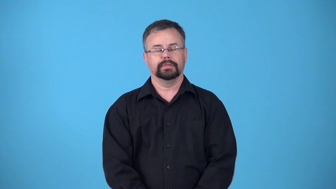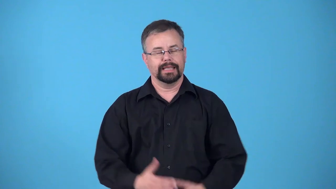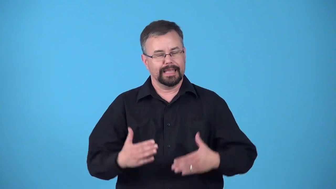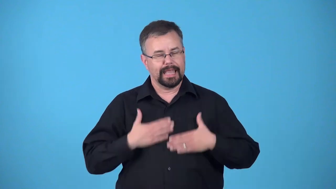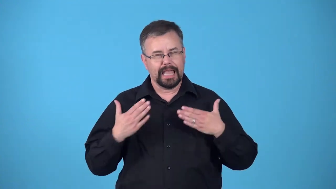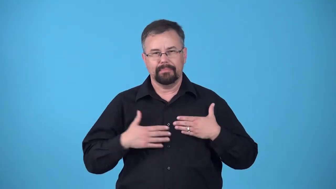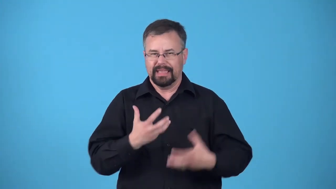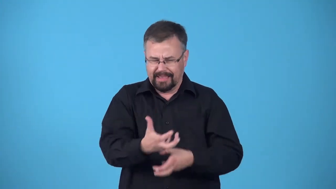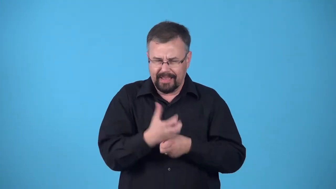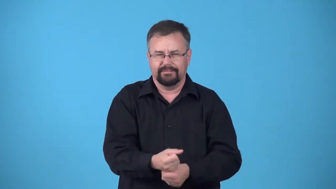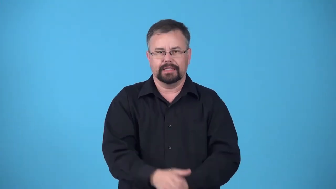buoyant